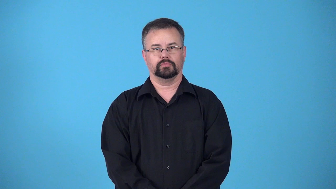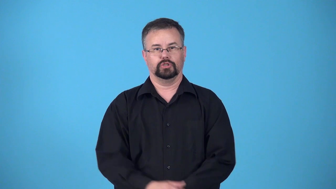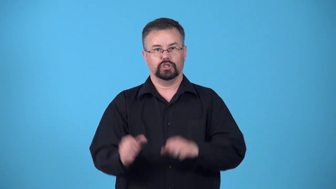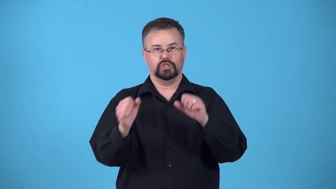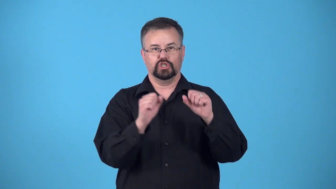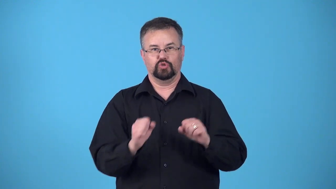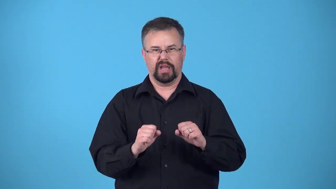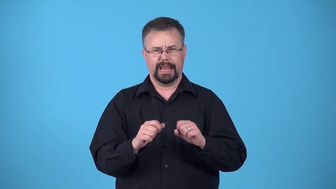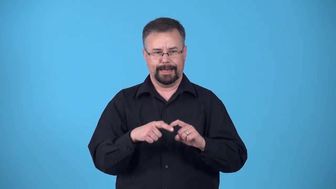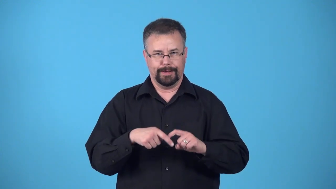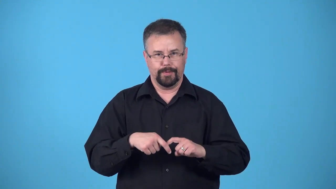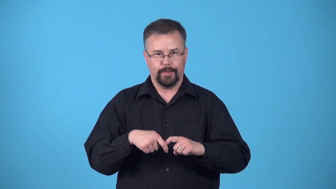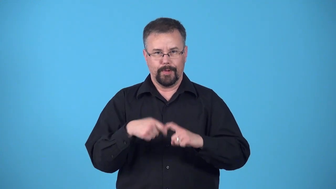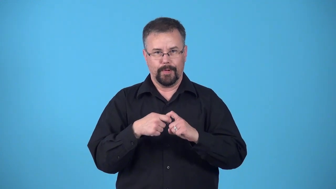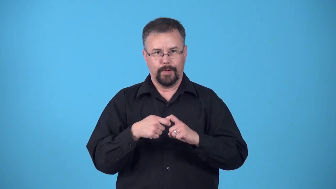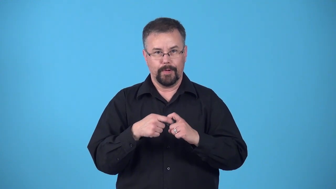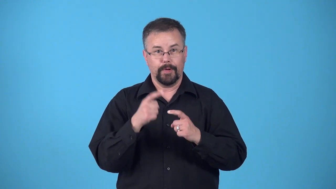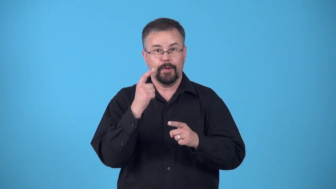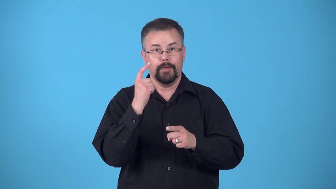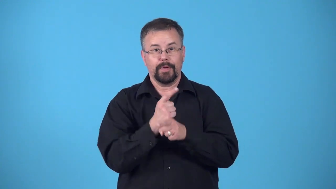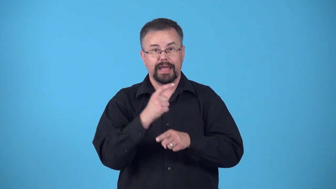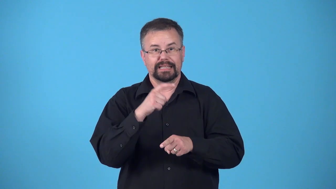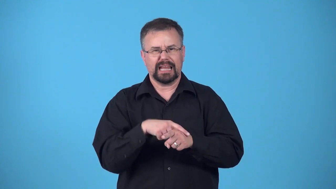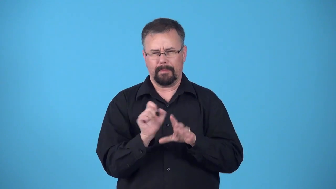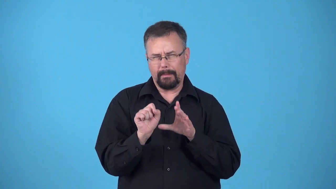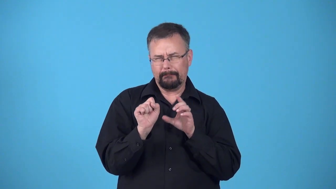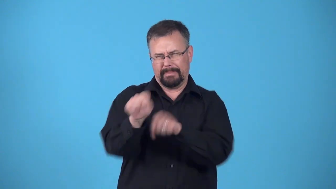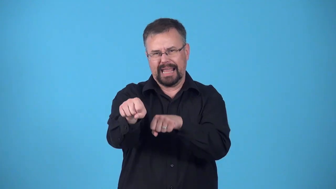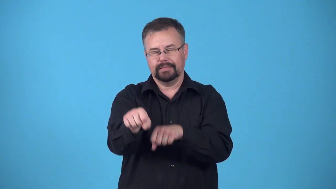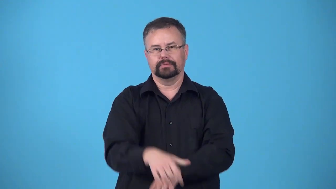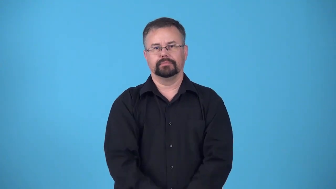trump card